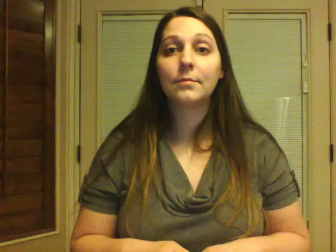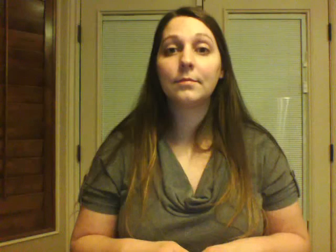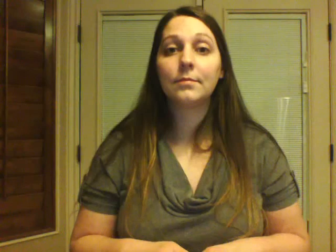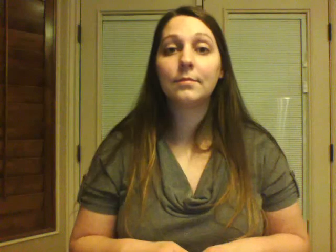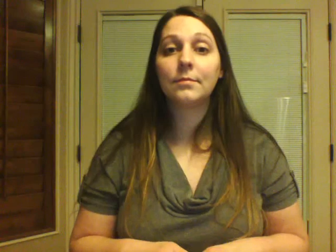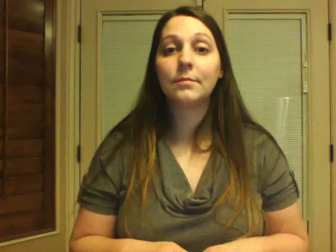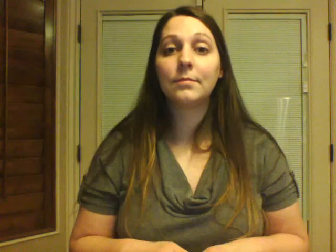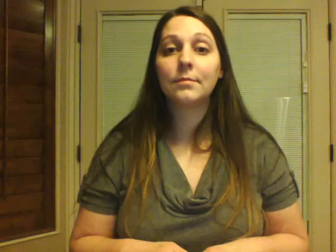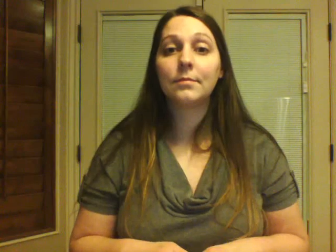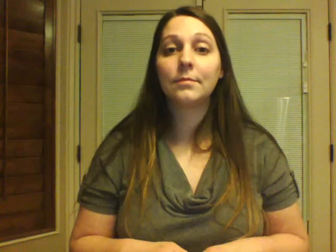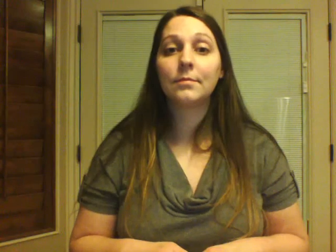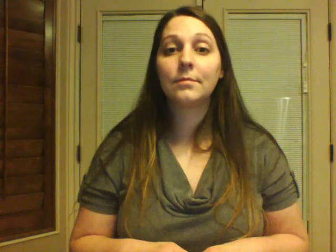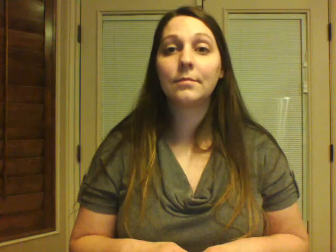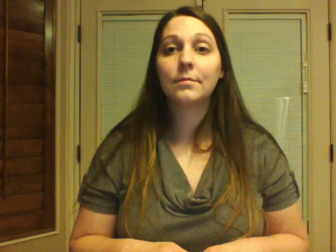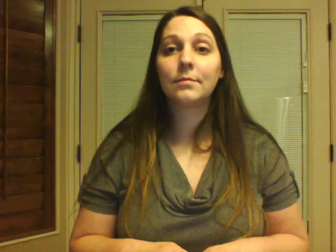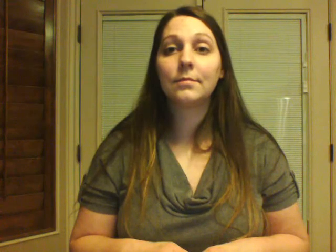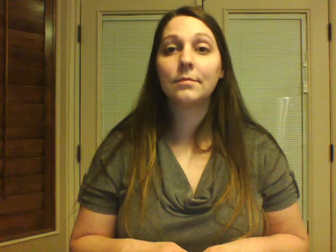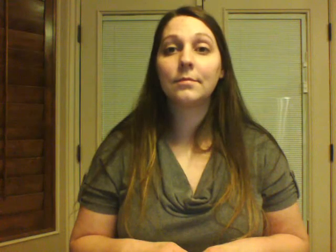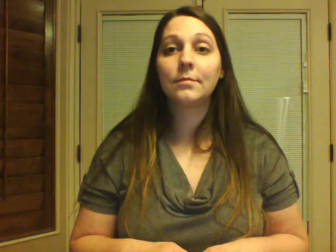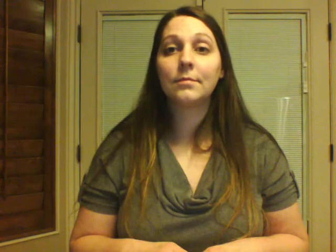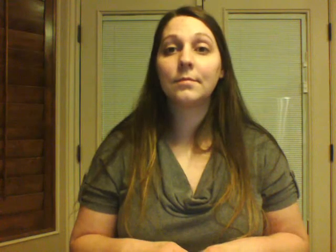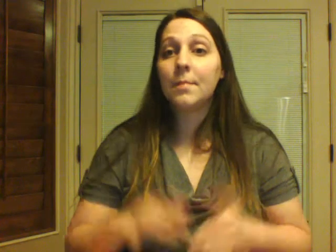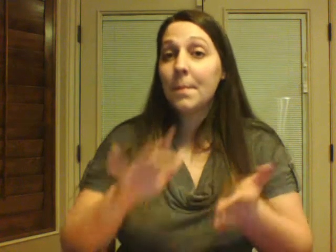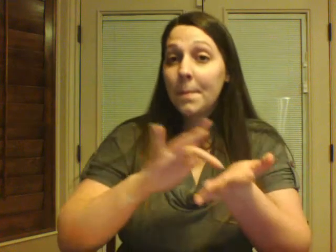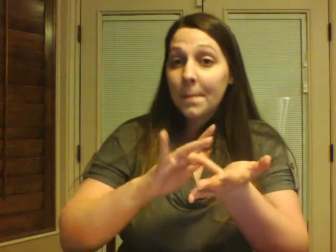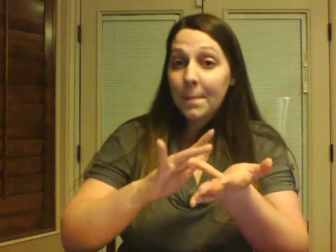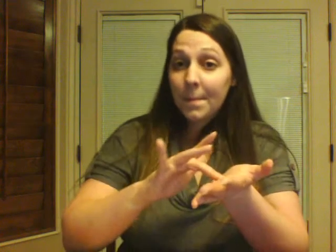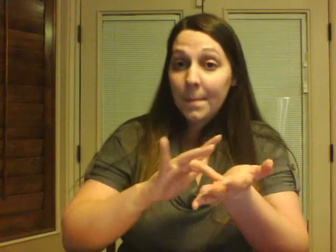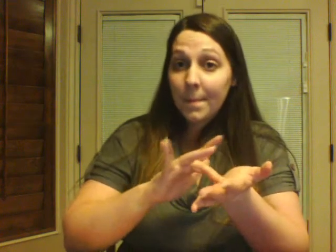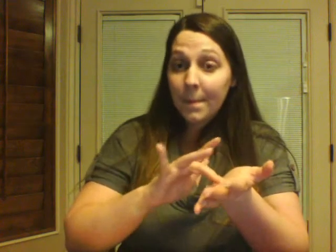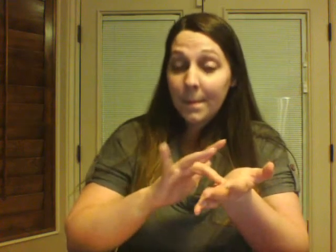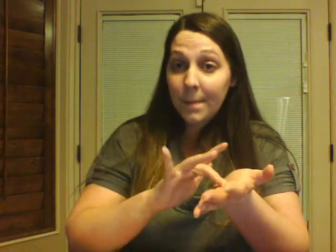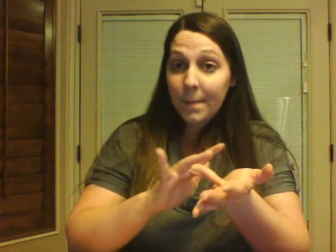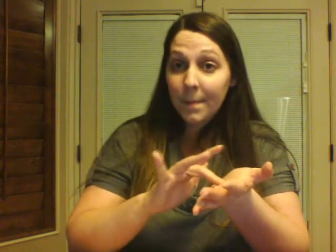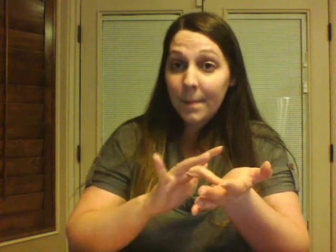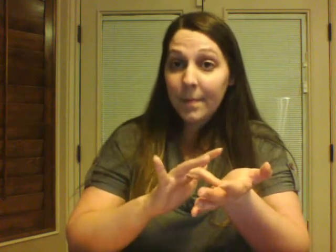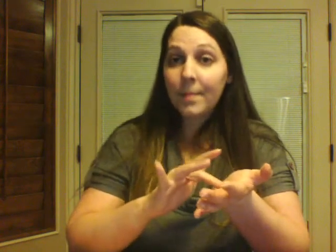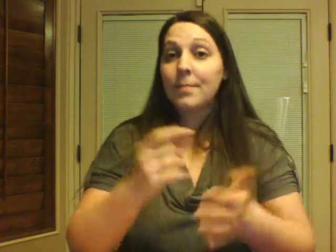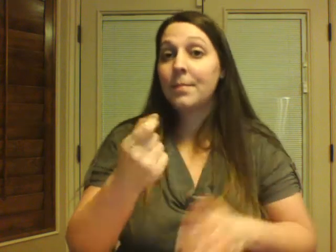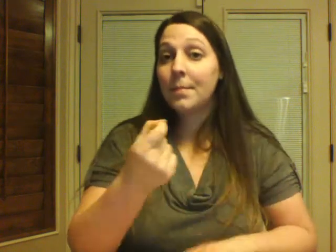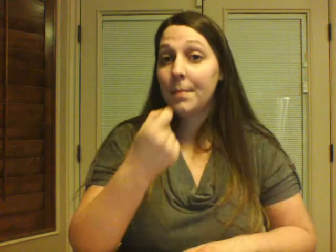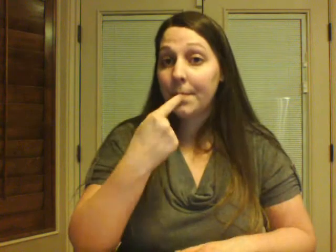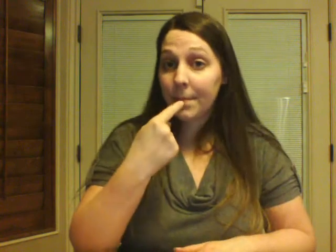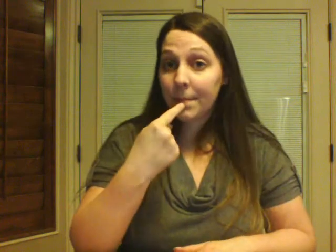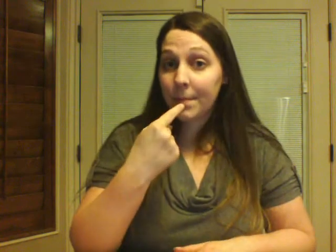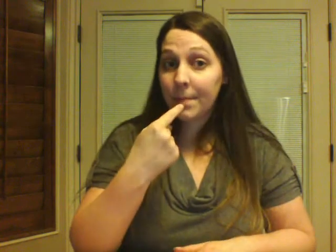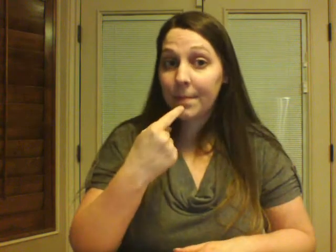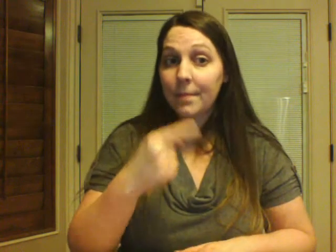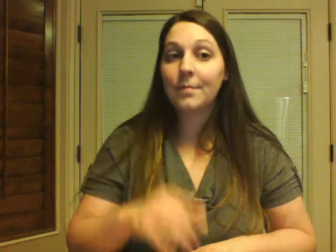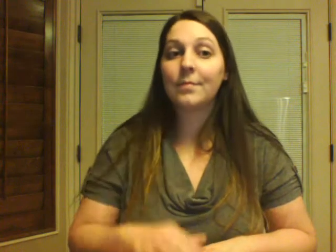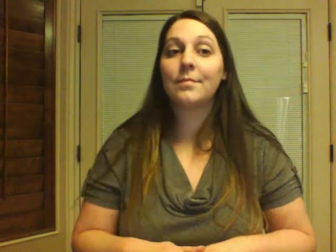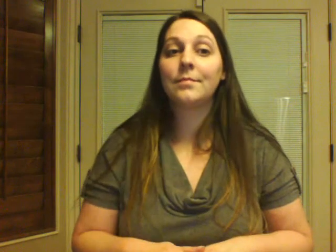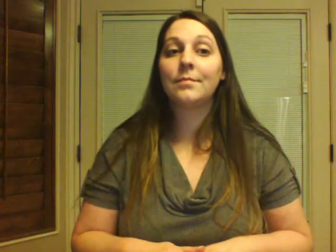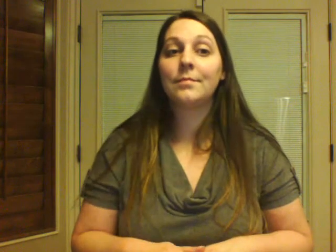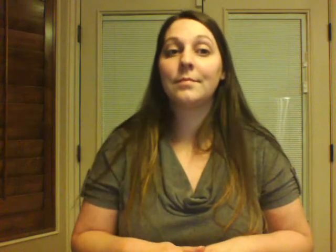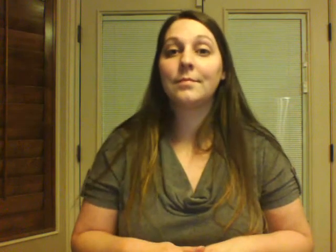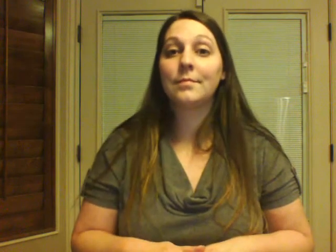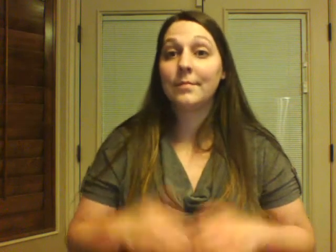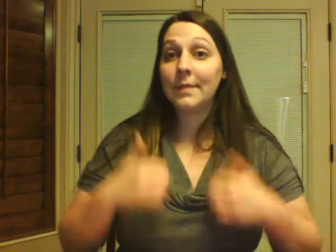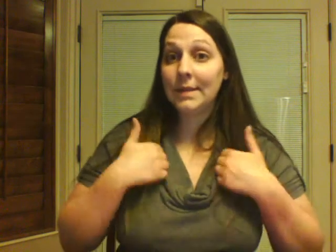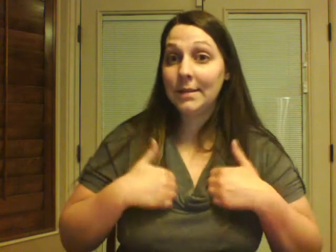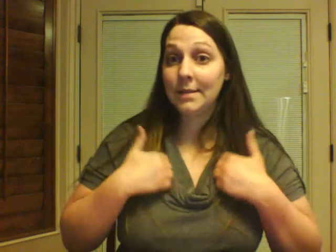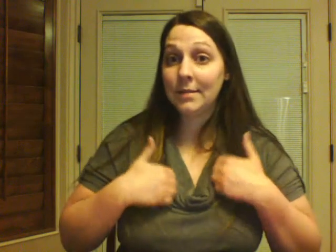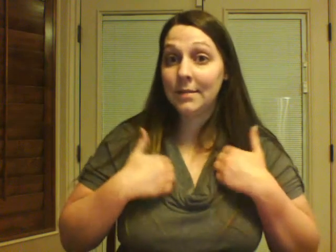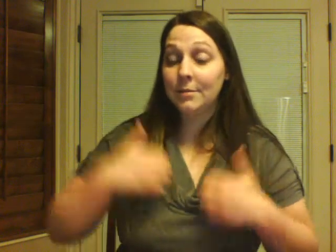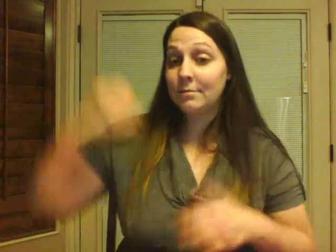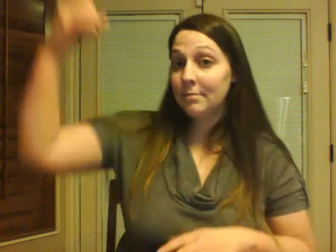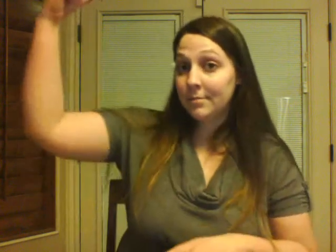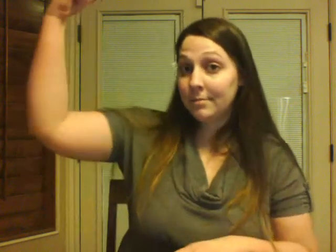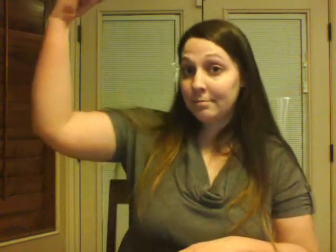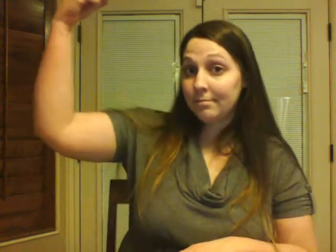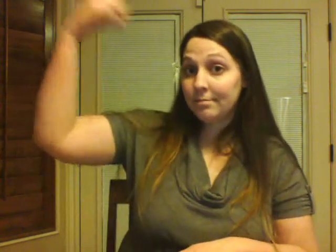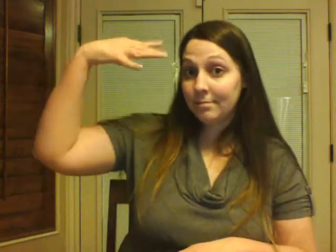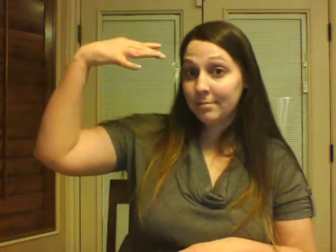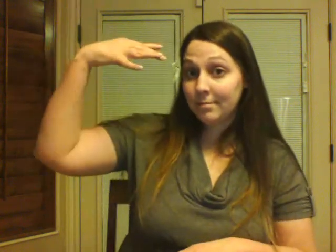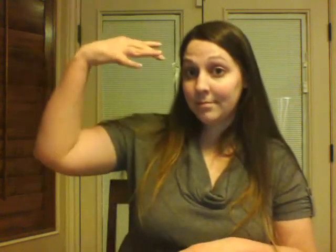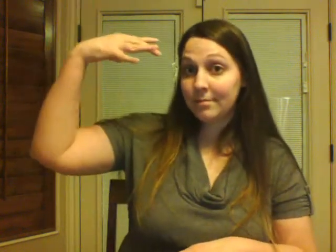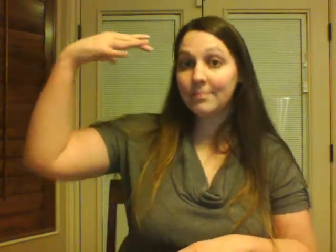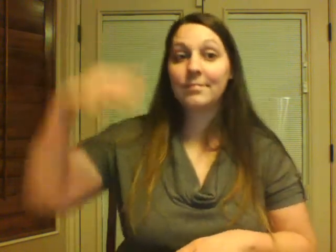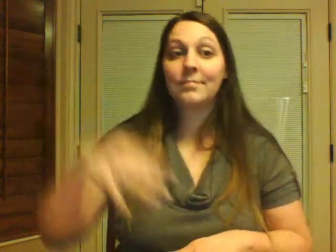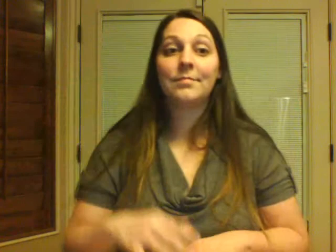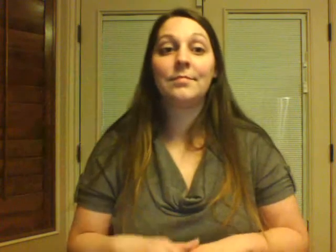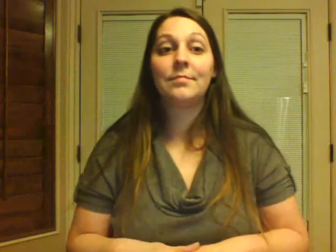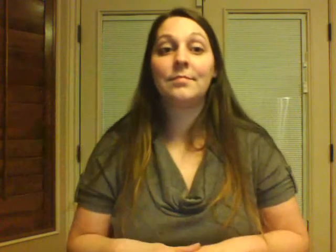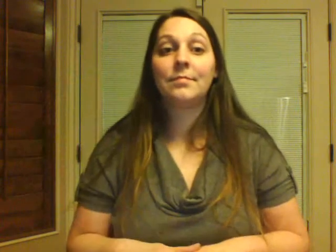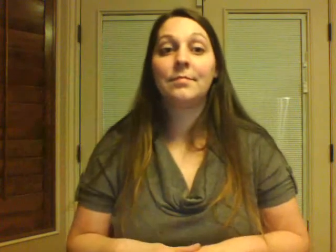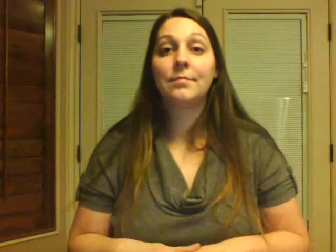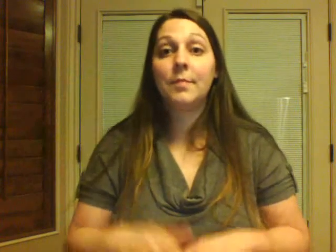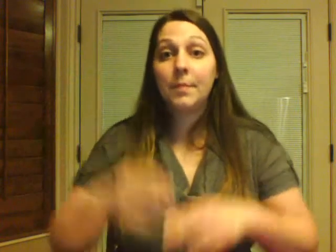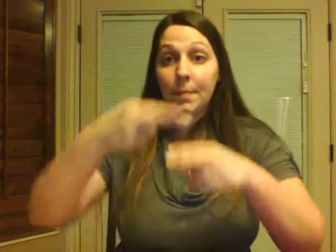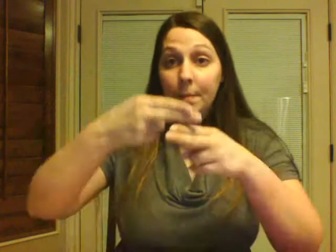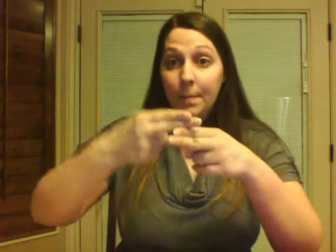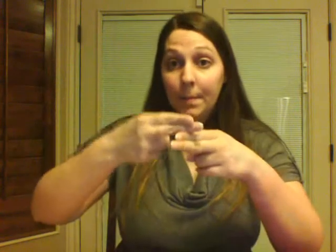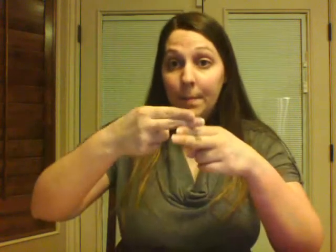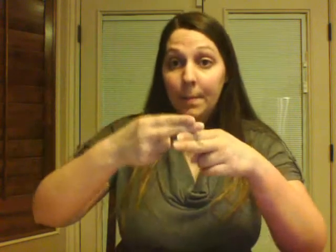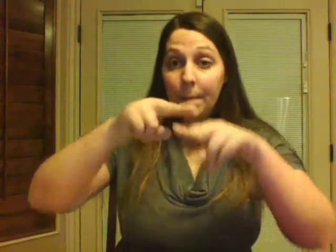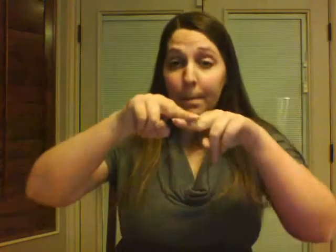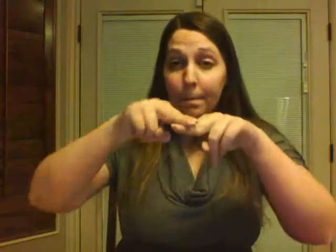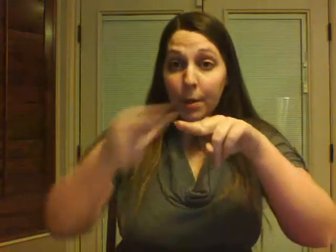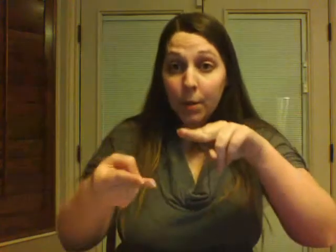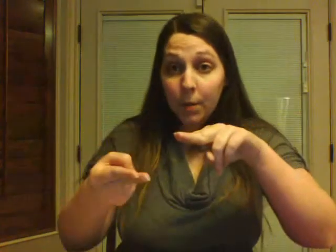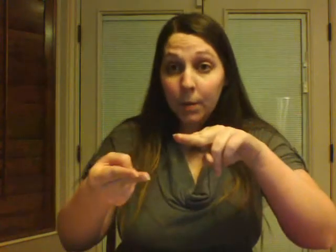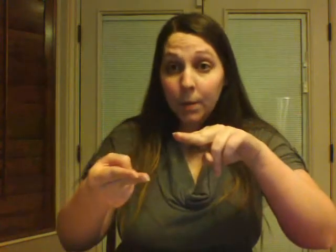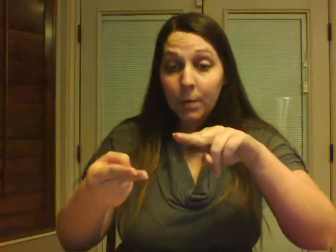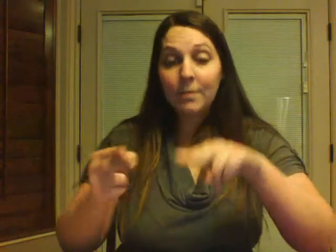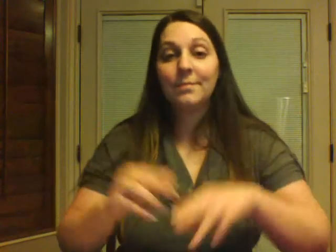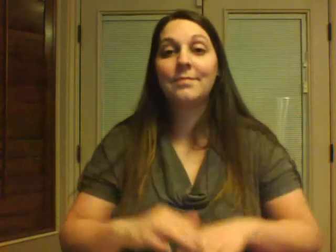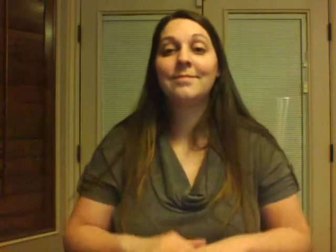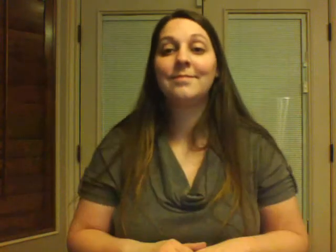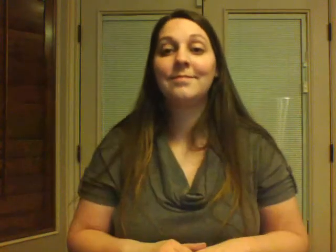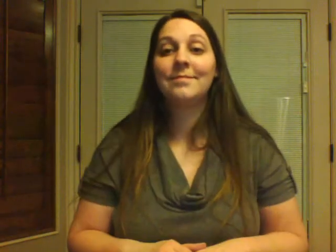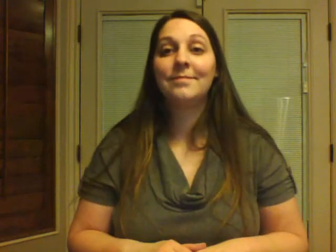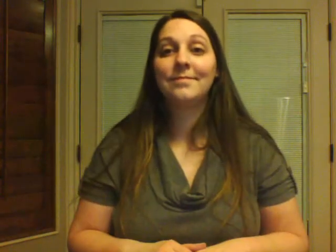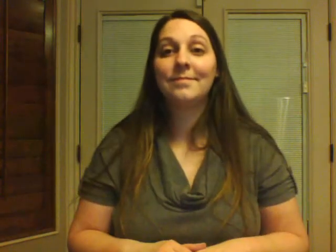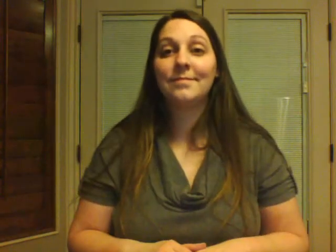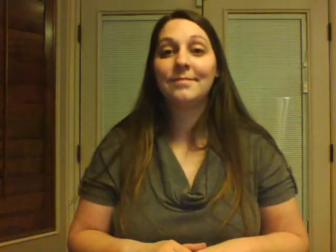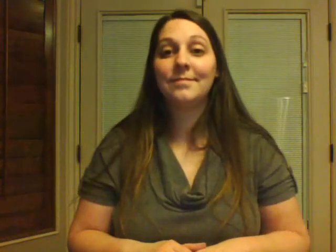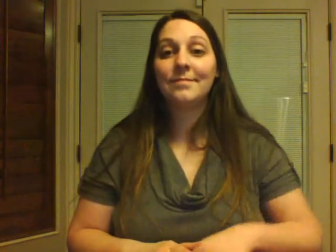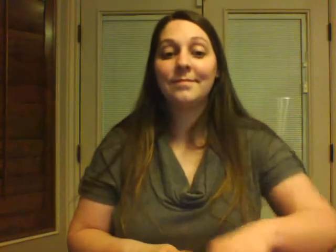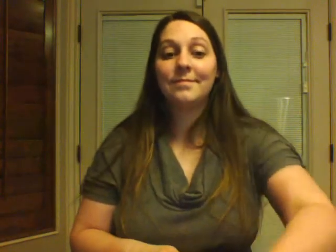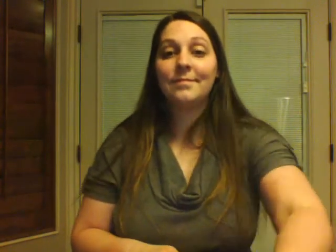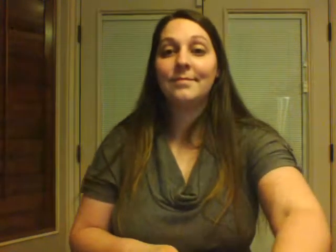take